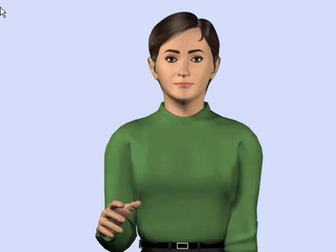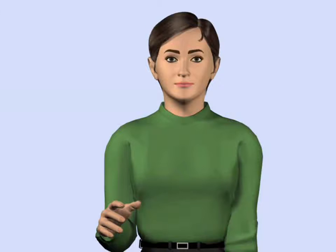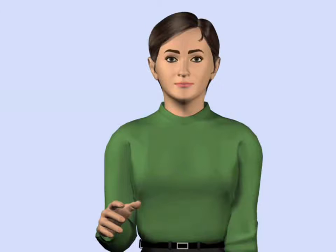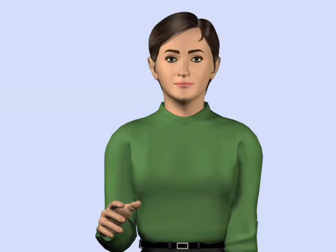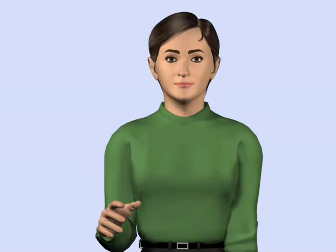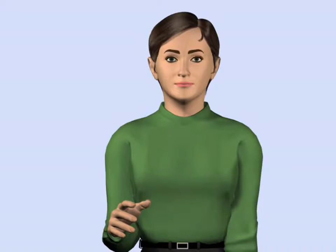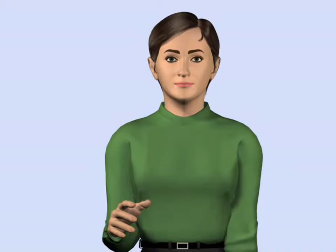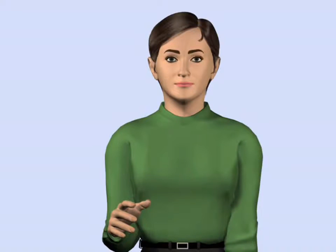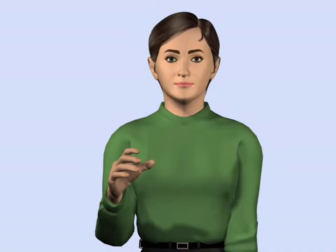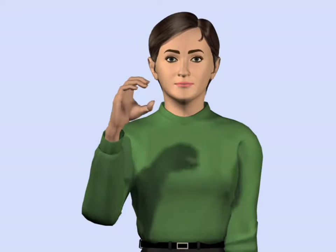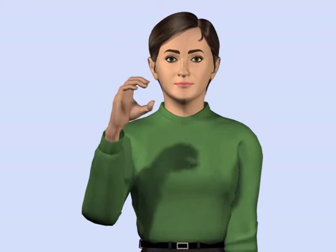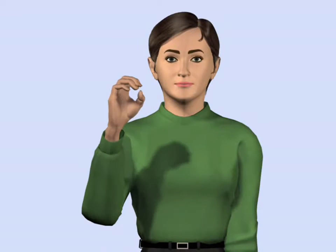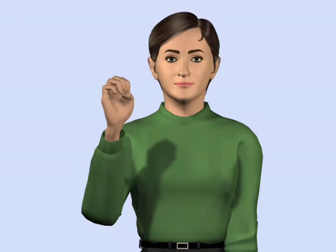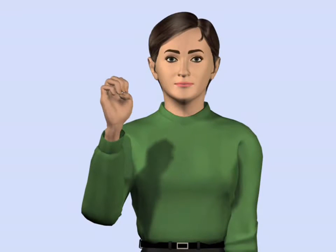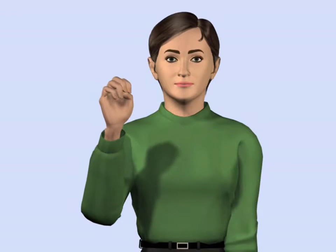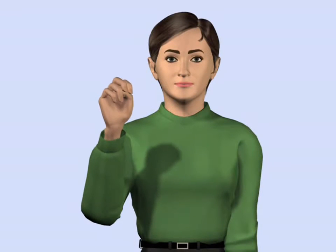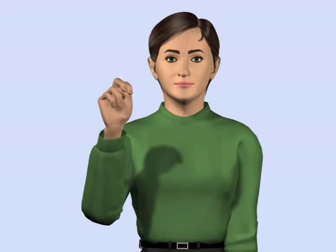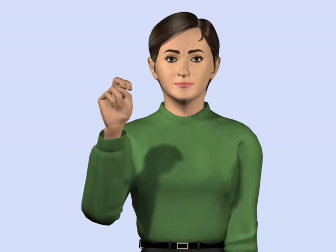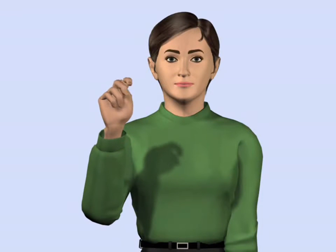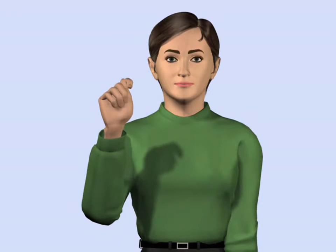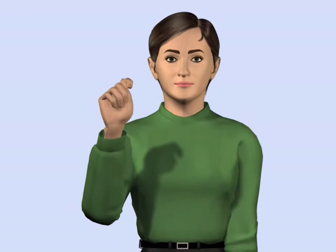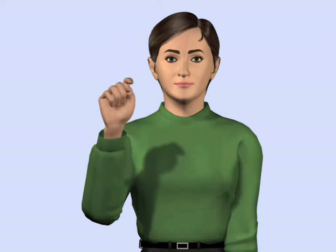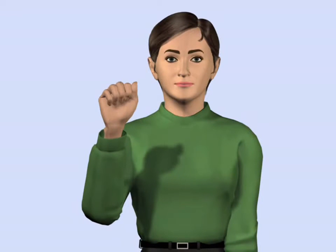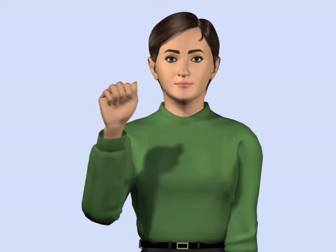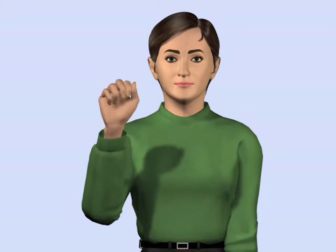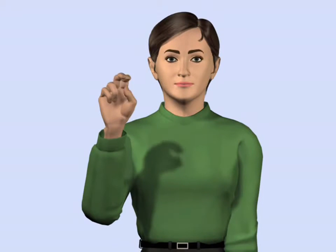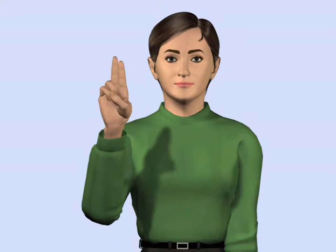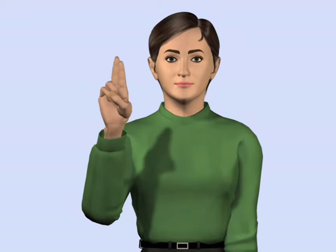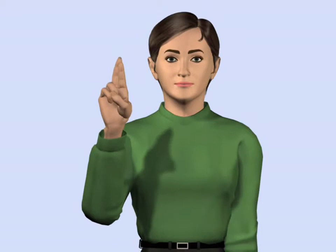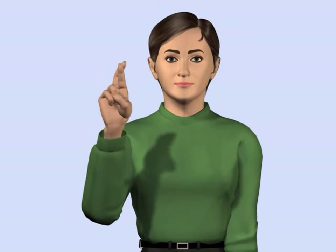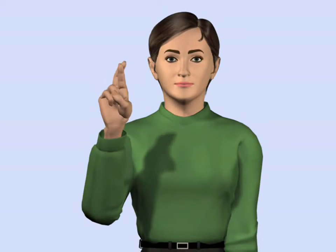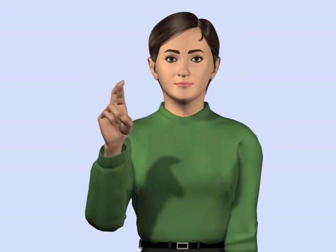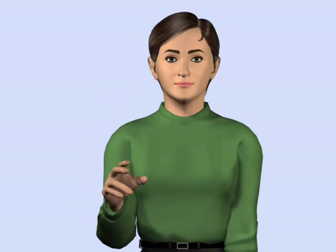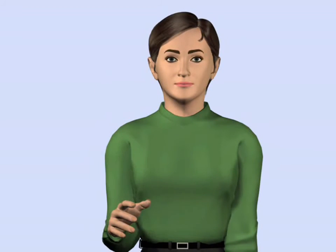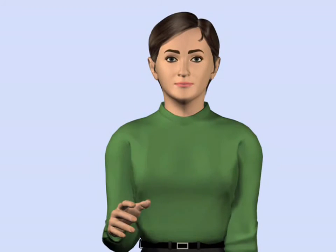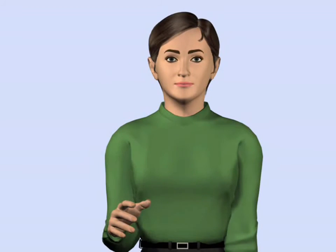centaur